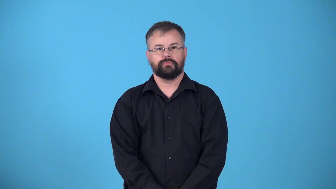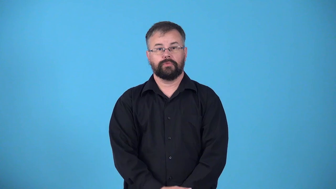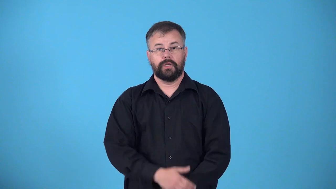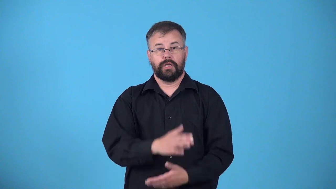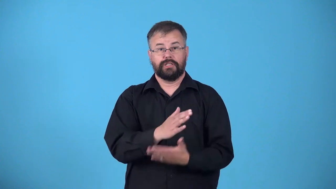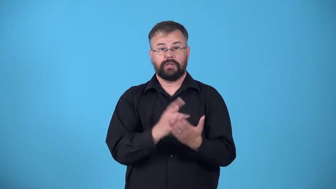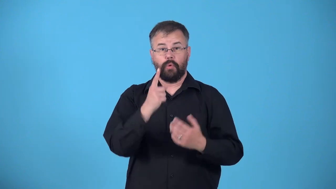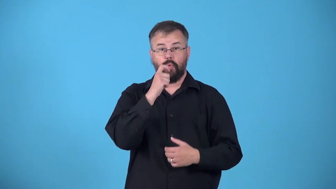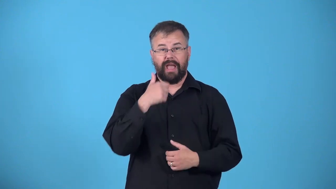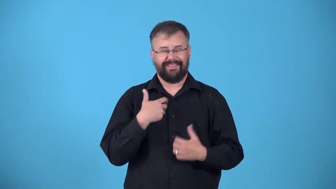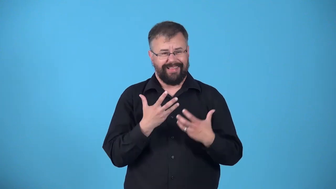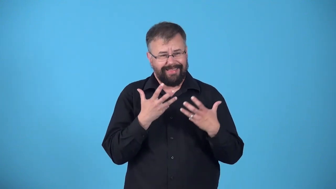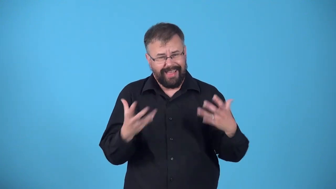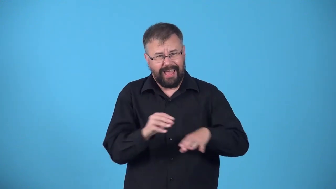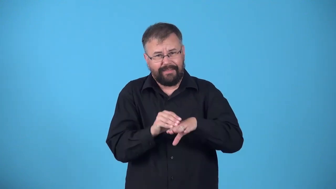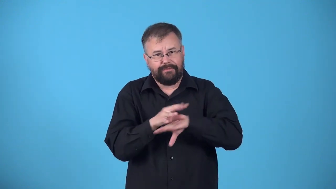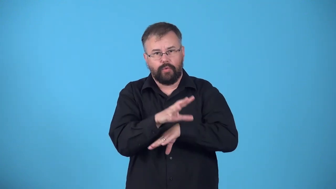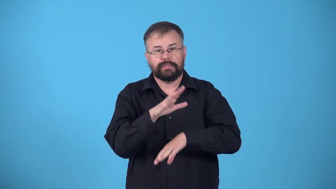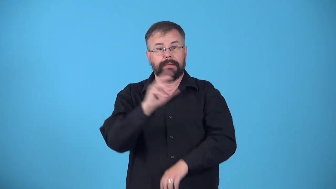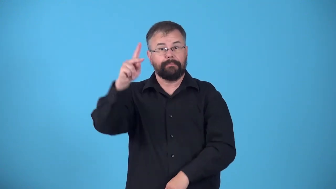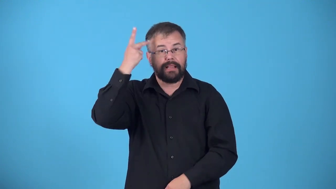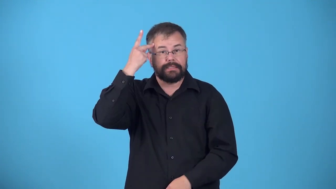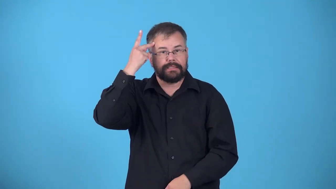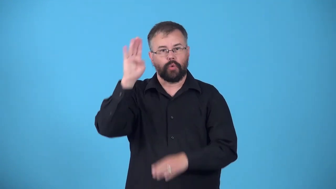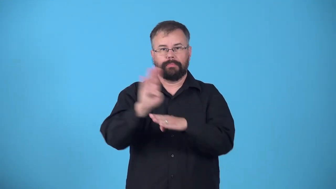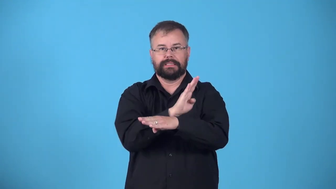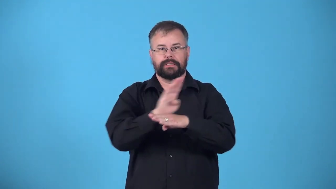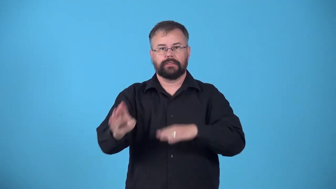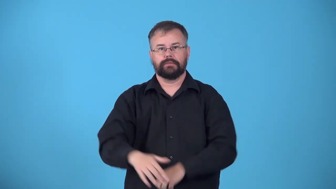heavy hitter